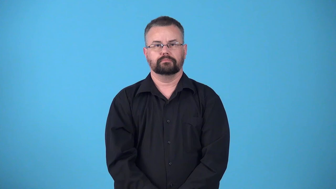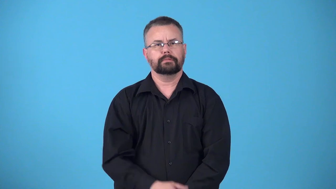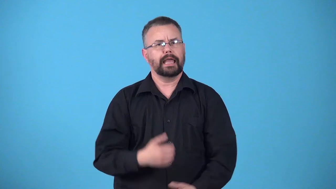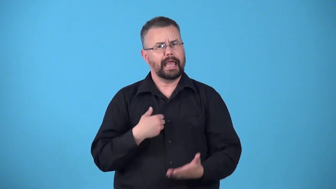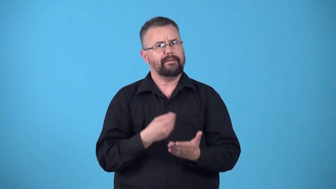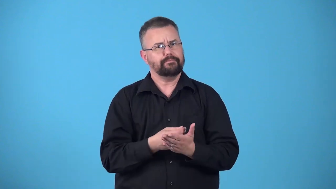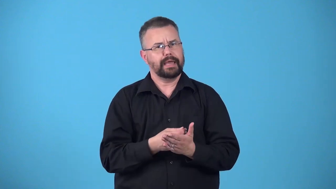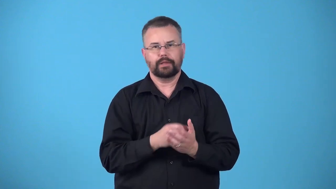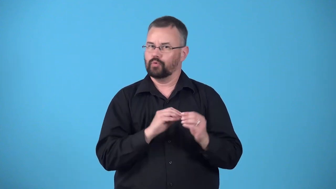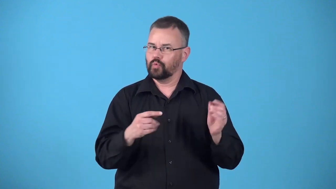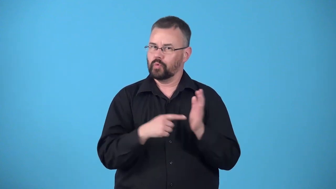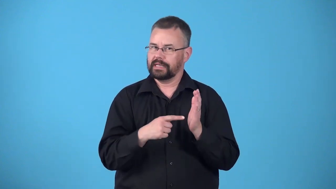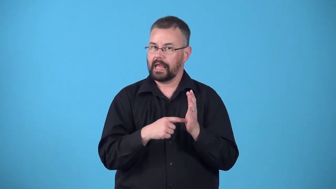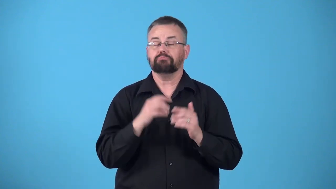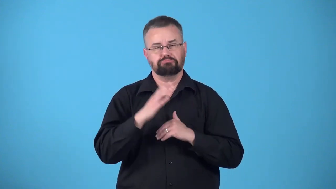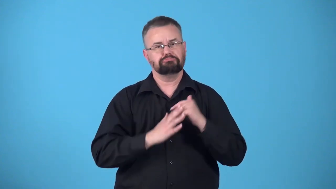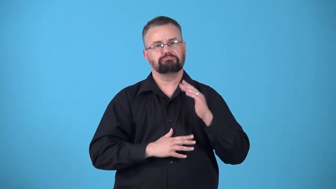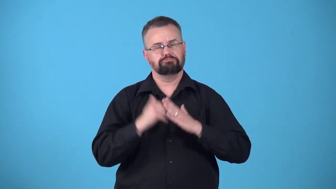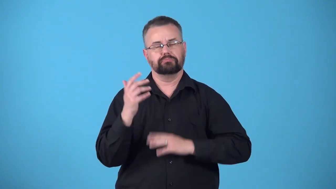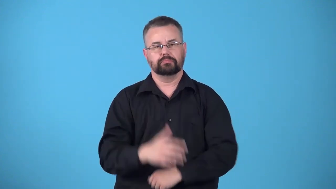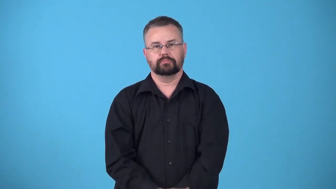both ends meet